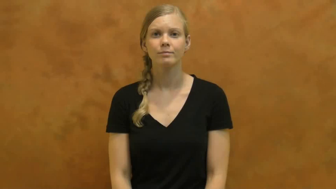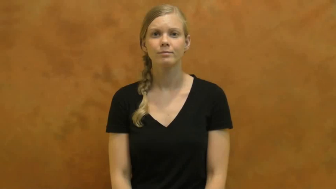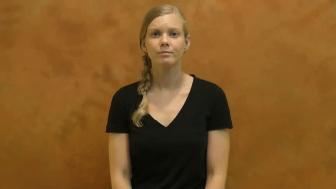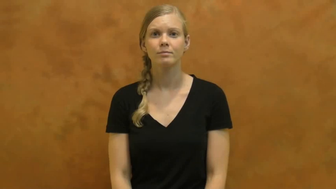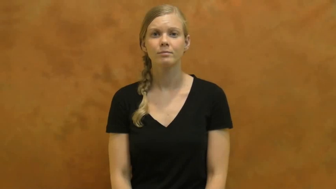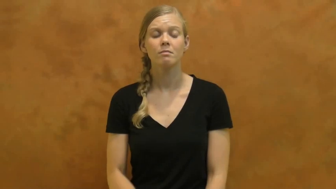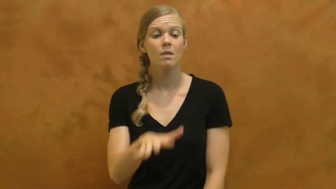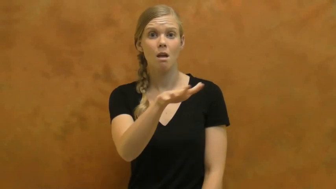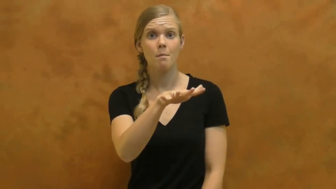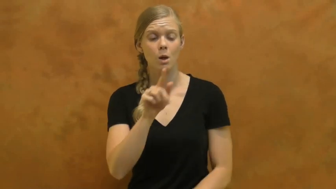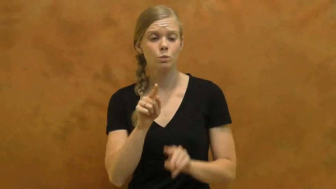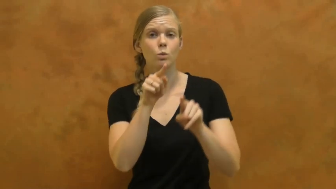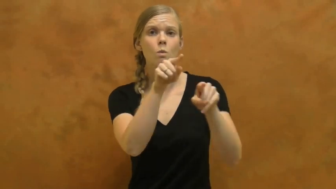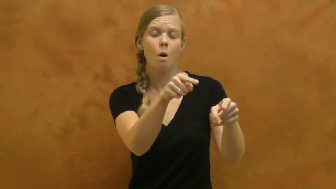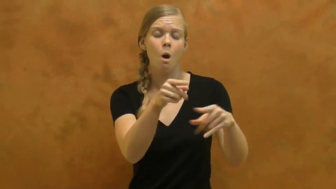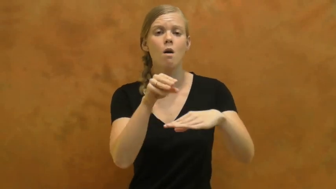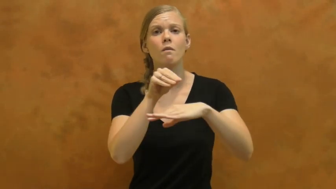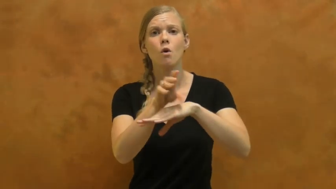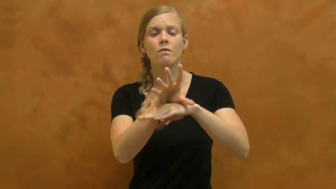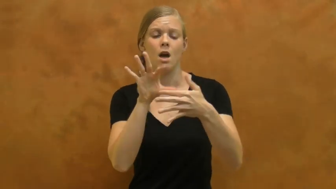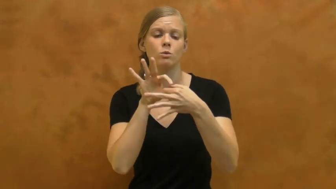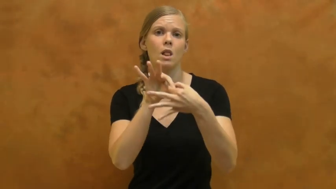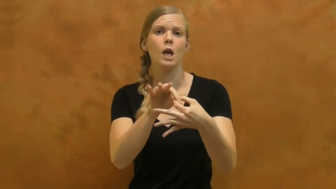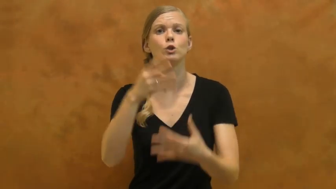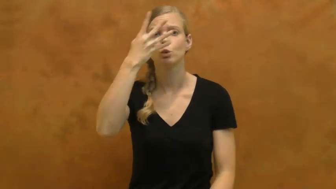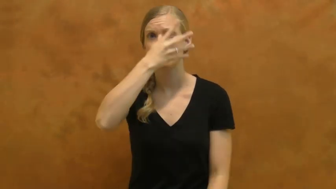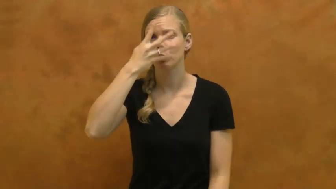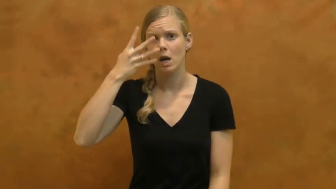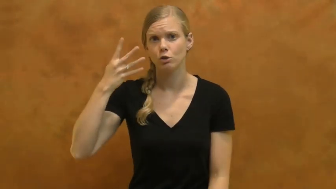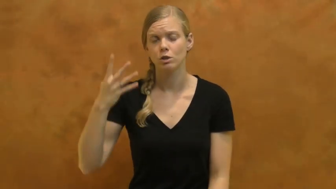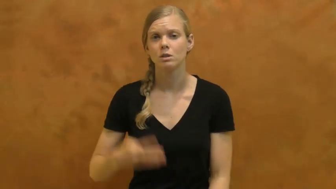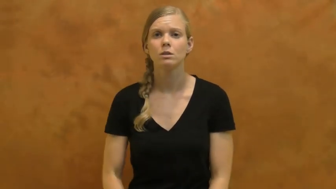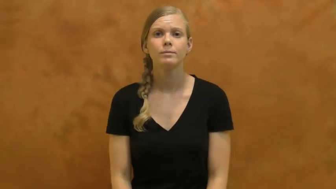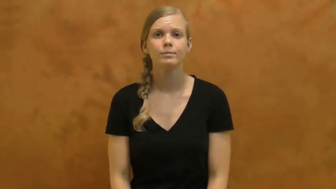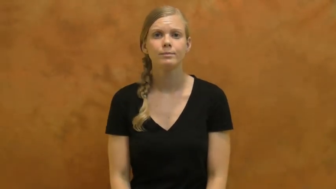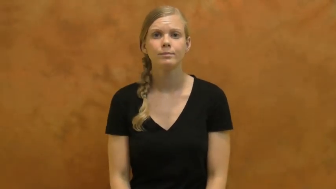advisory bureau